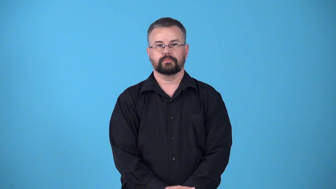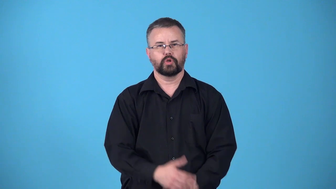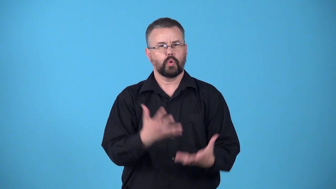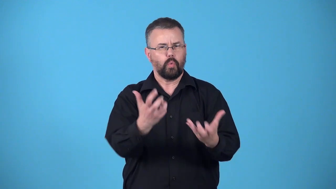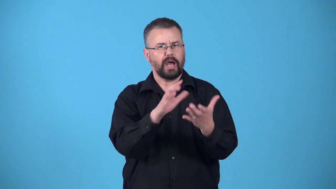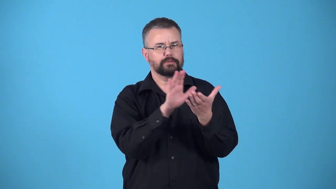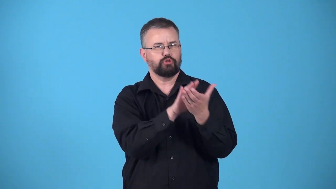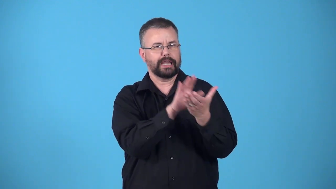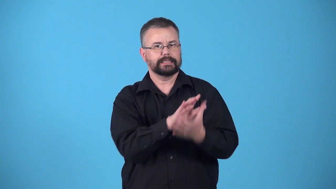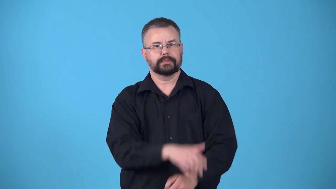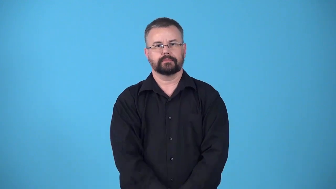fish for compliments